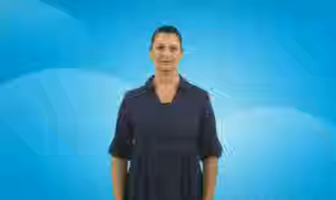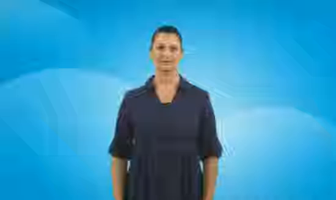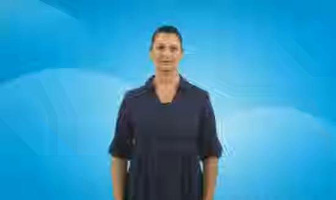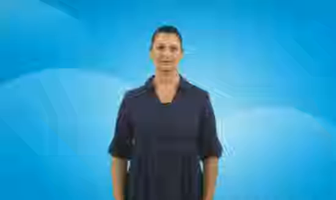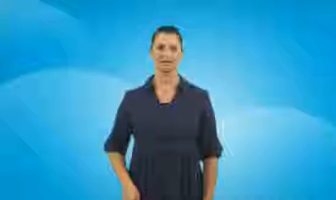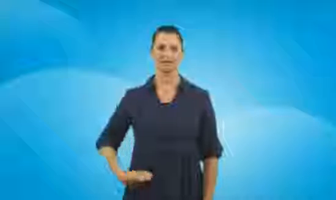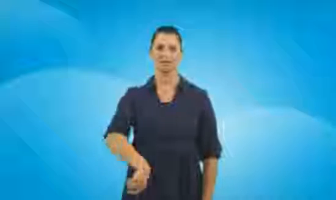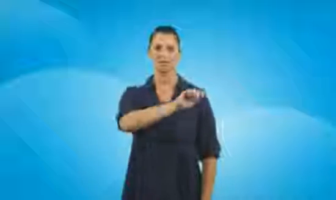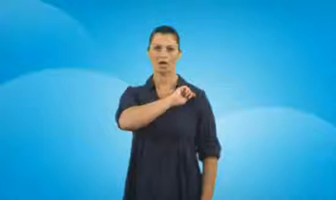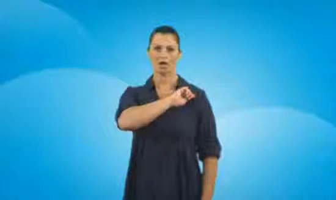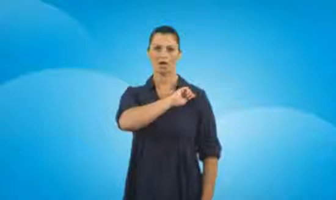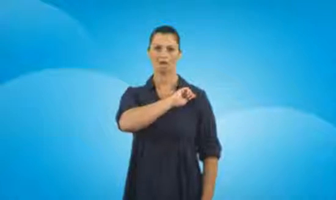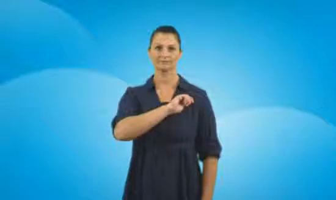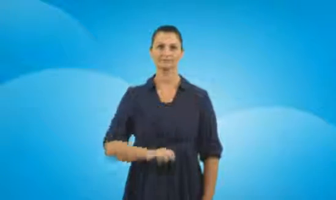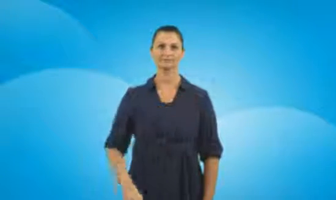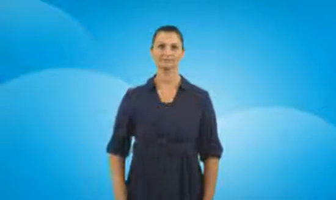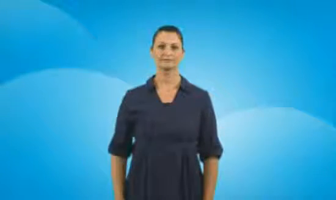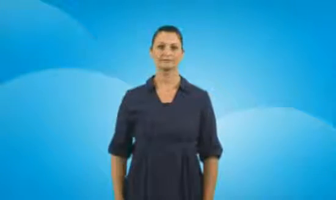Spain